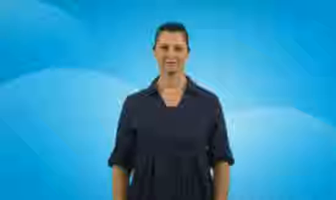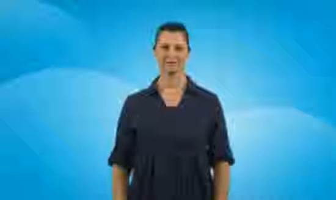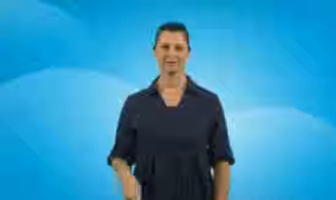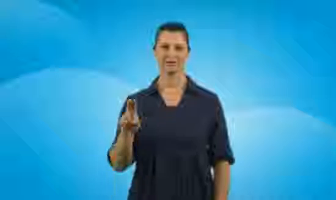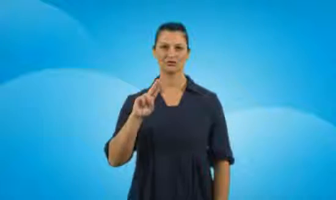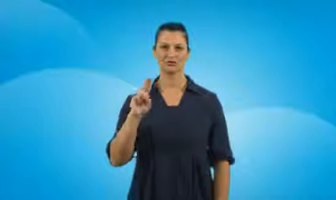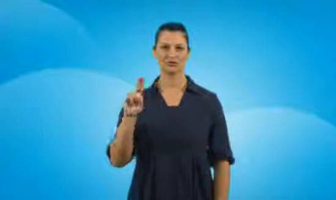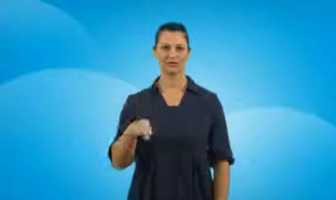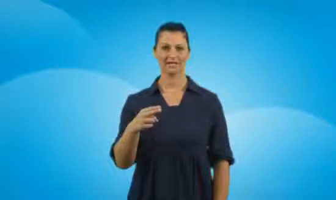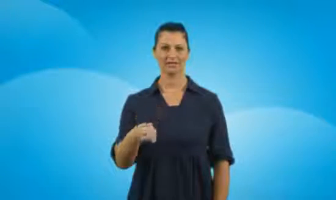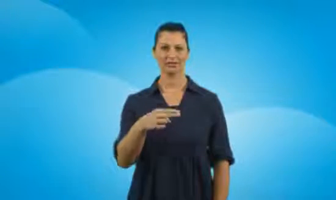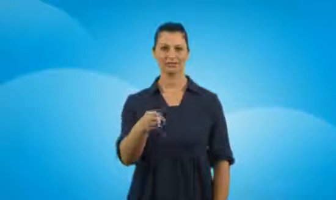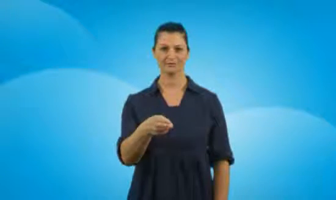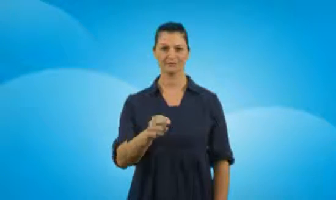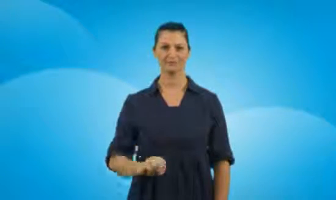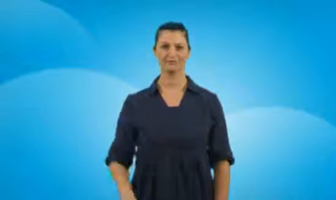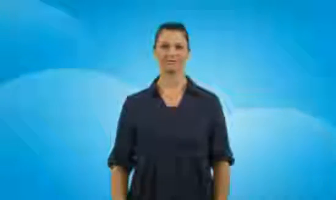Rattle snake